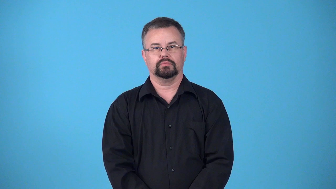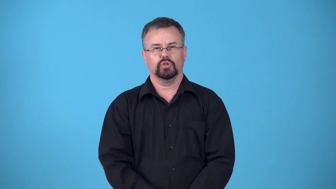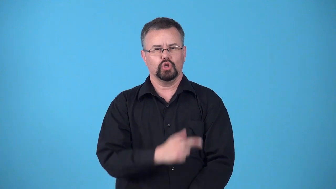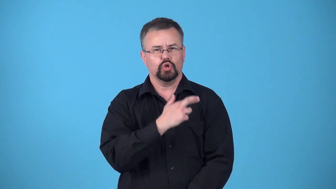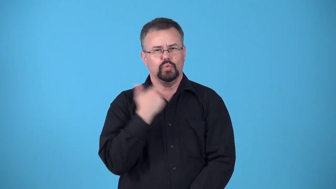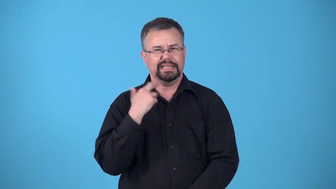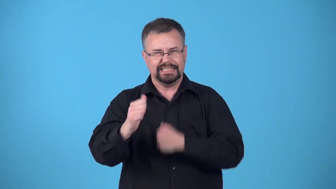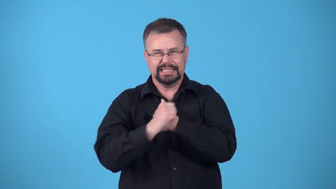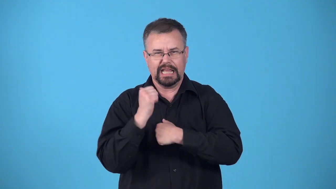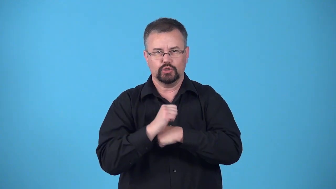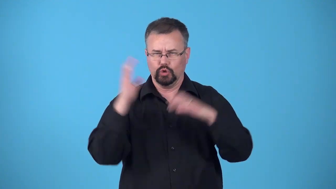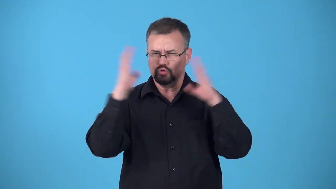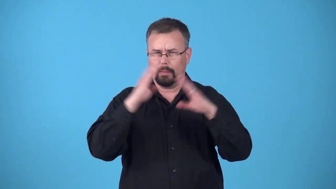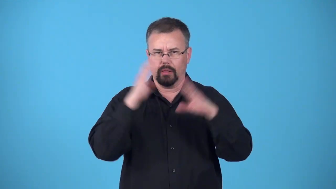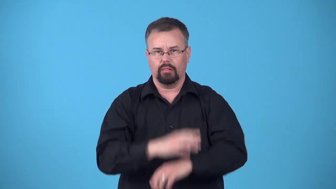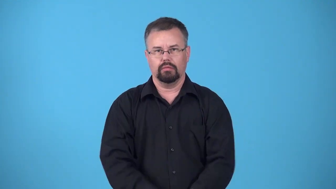skate on thin ice